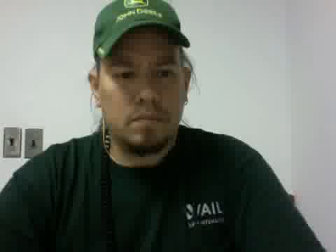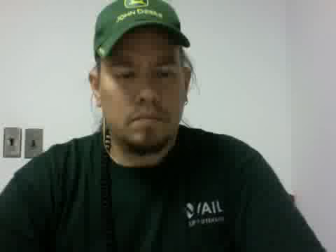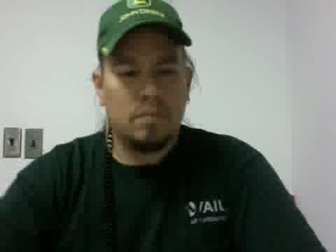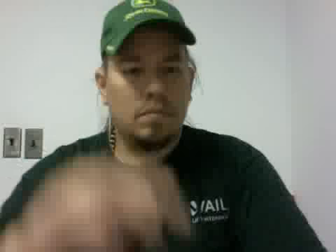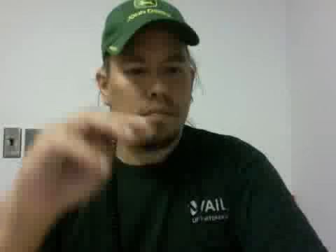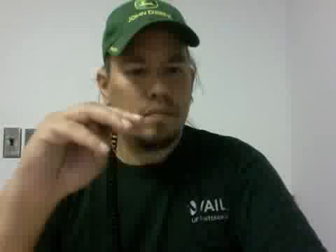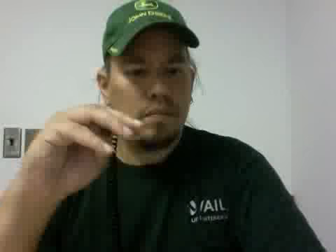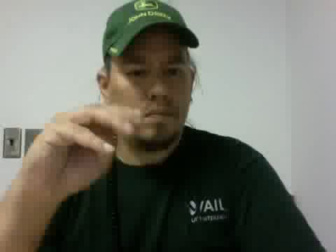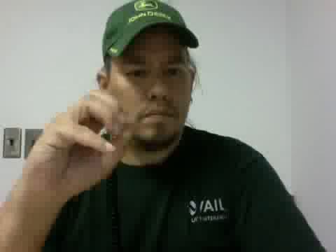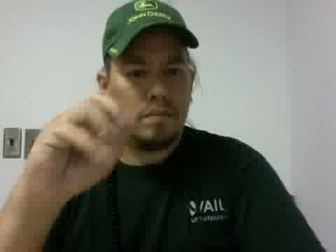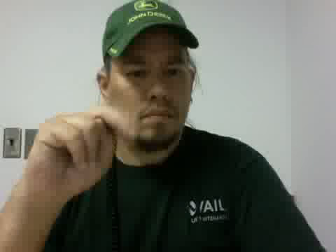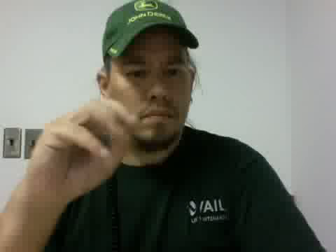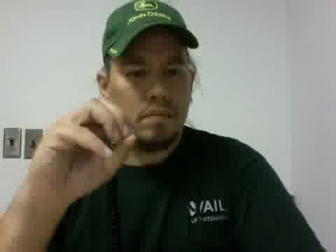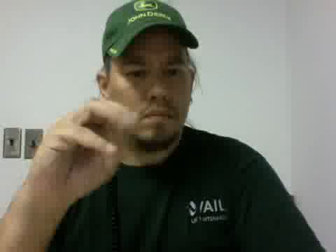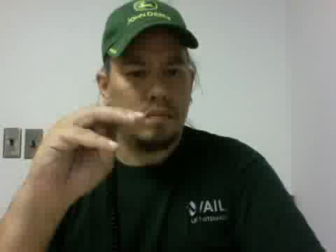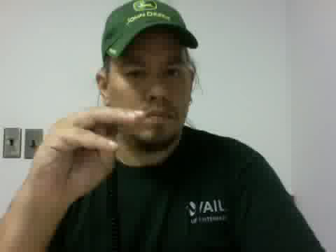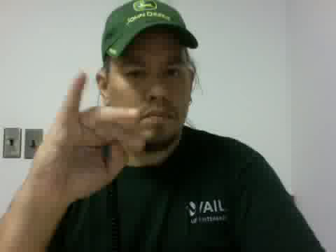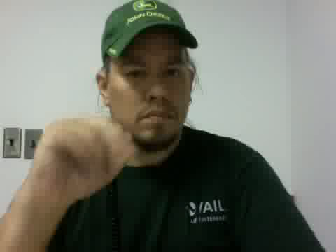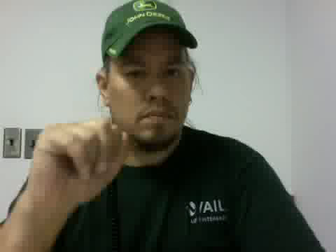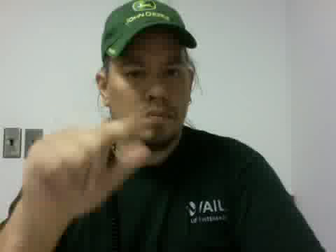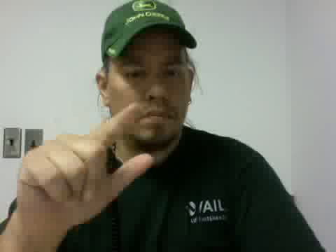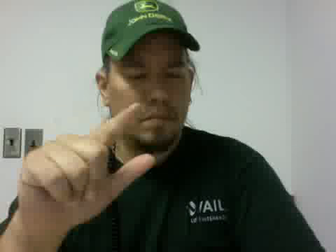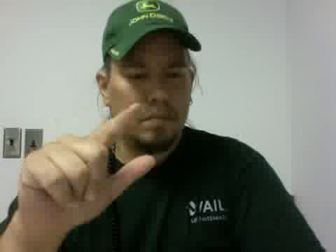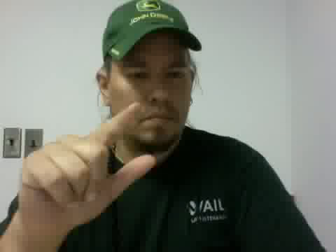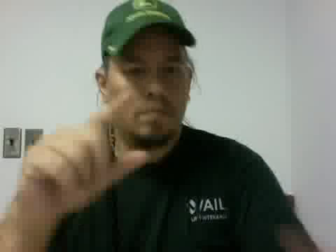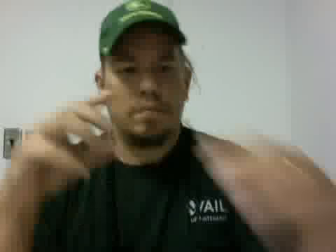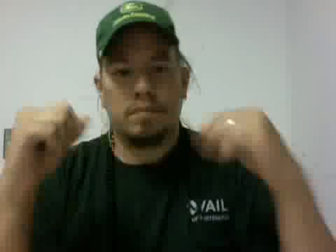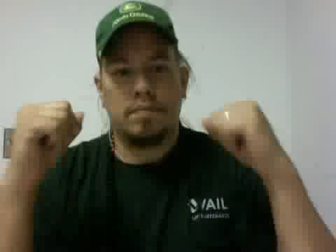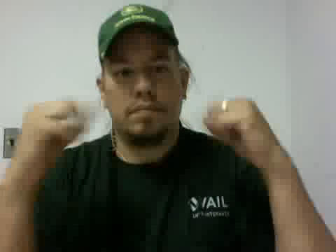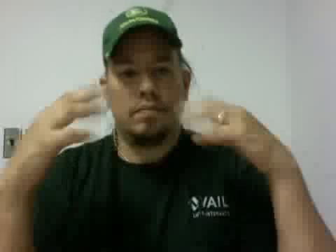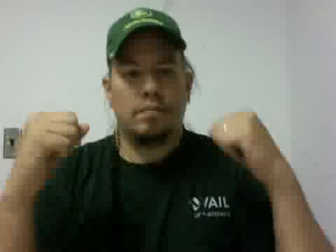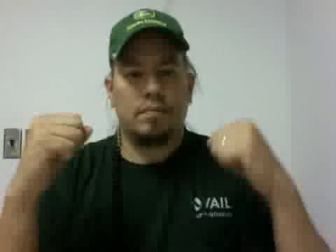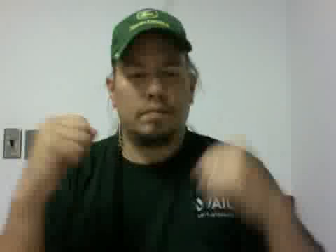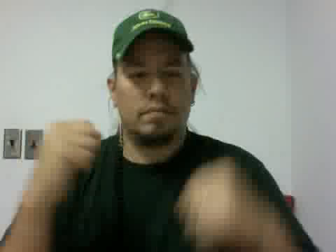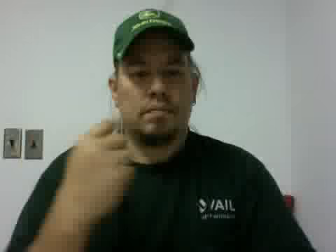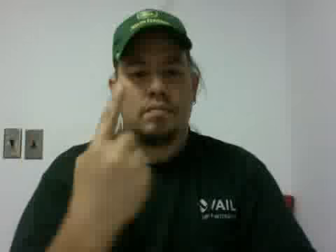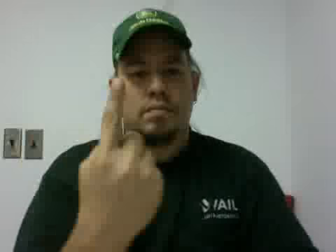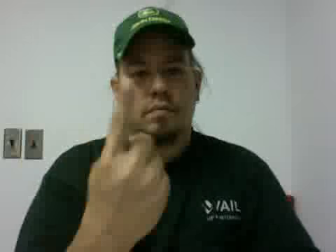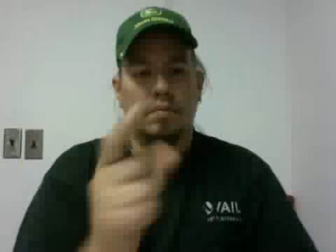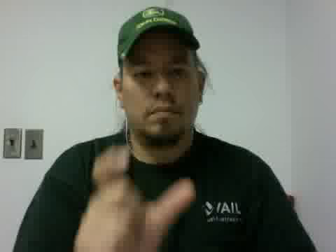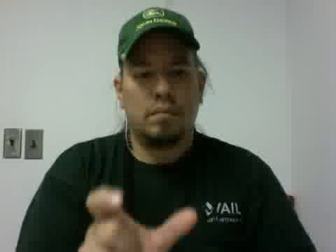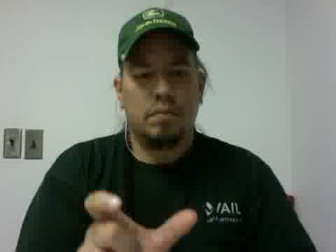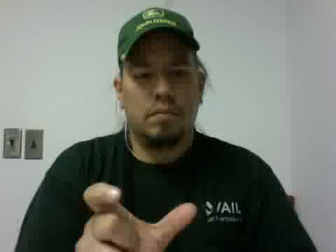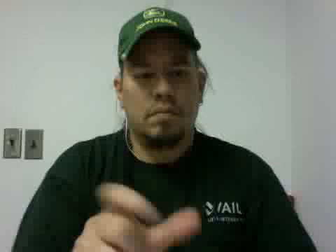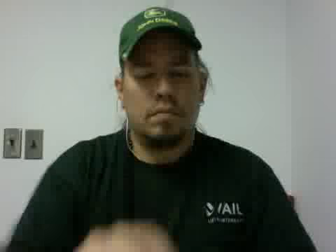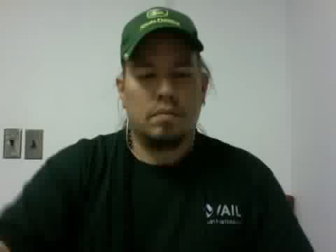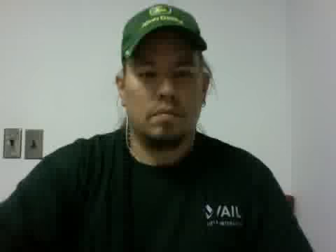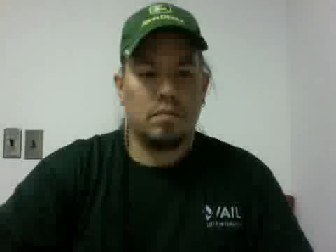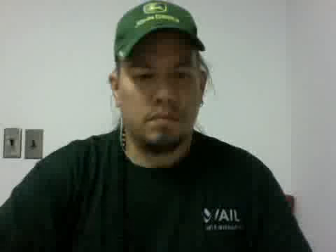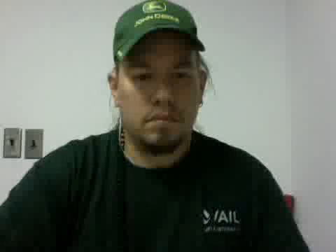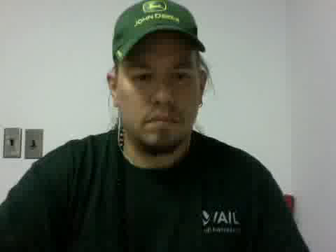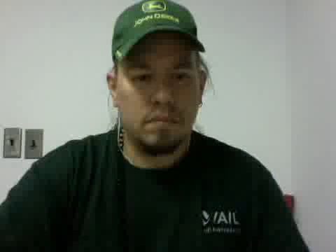monomial